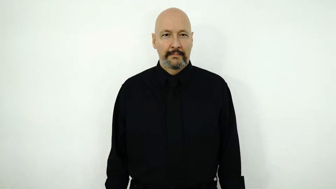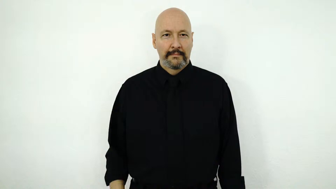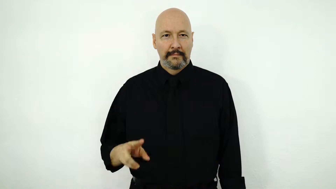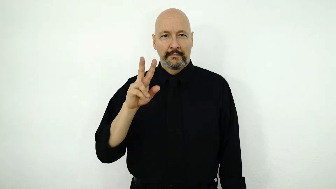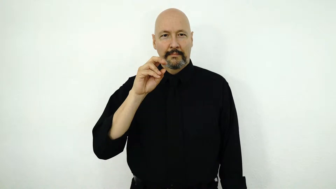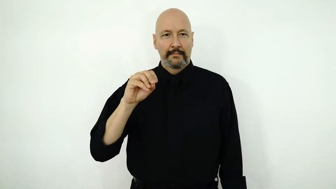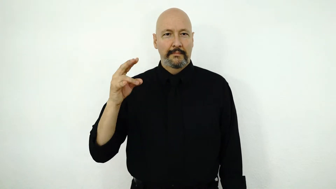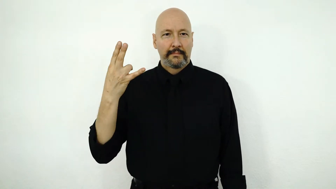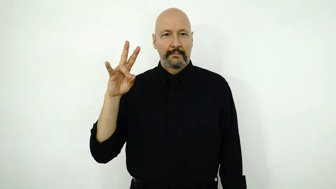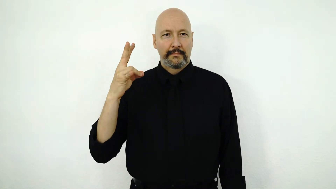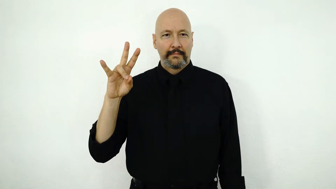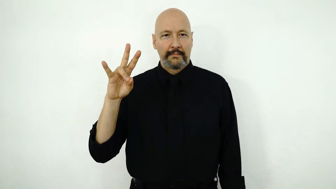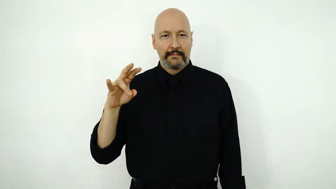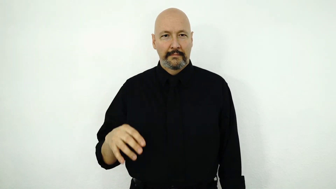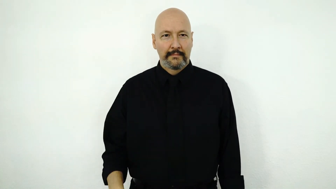2017